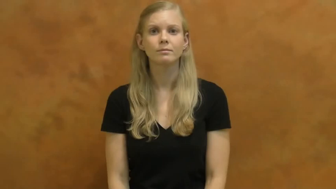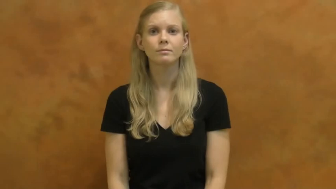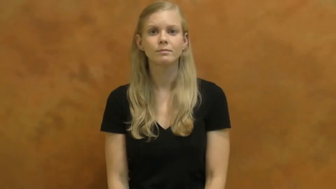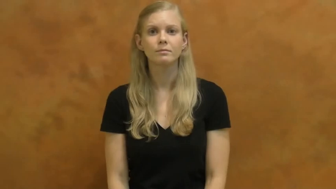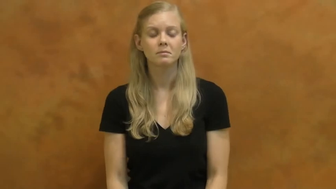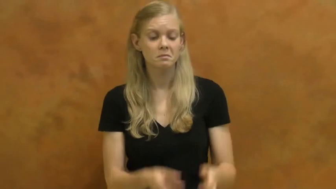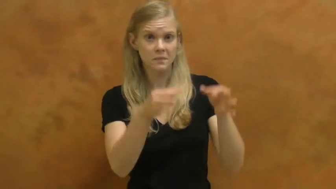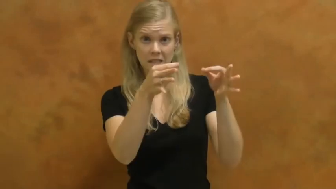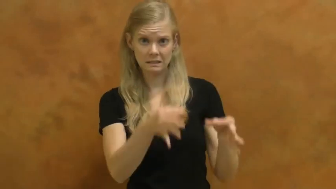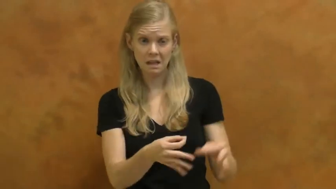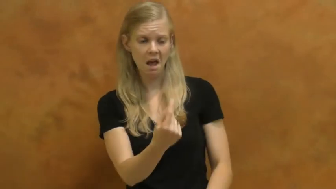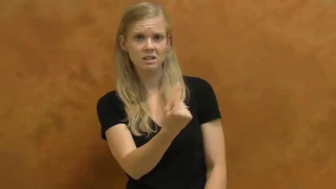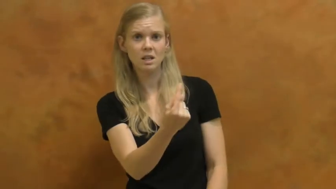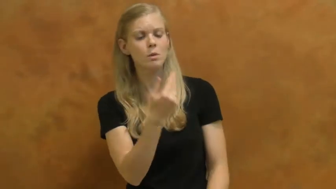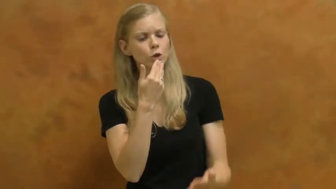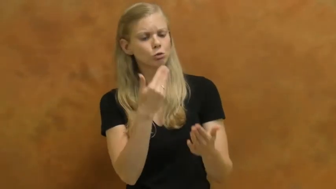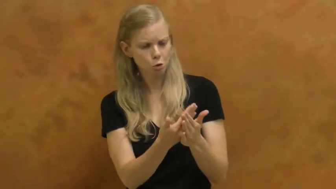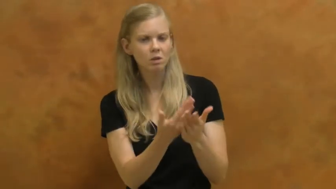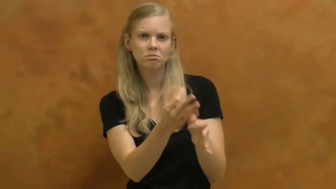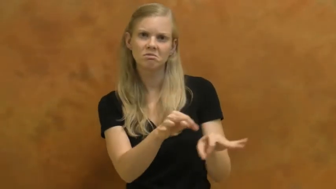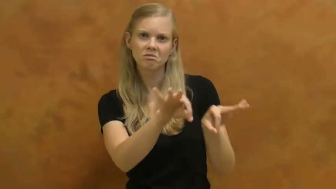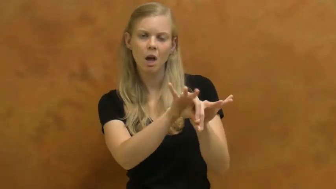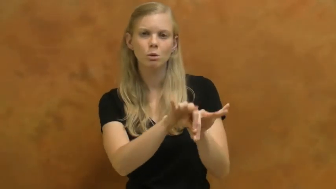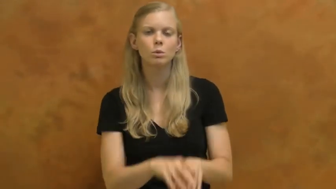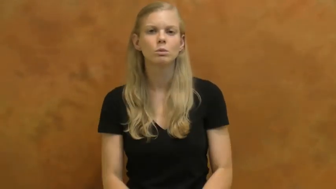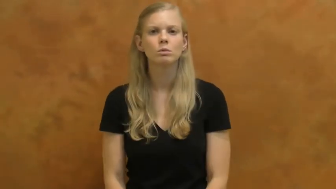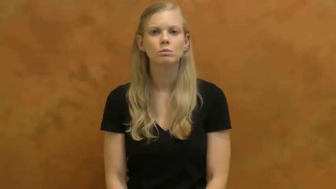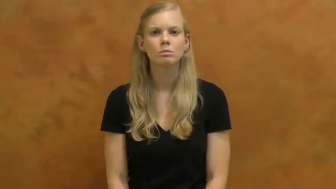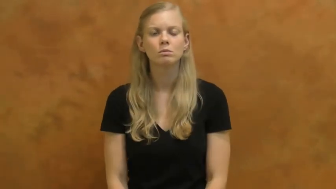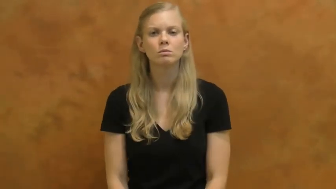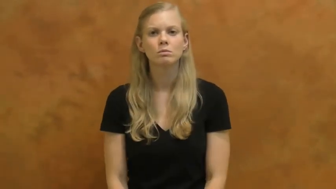evaluation